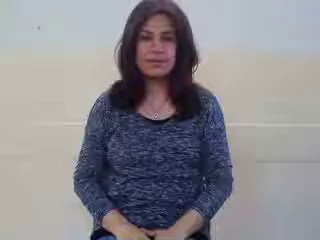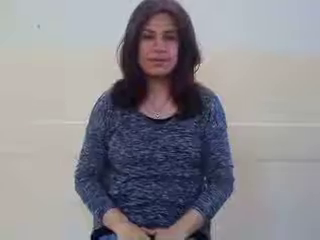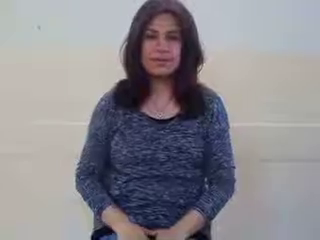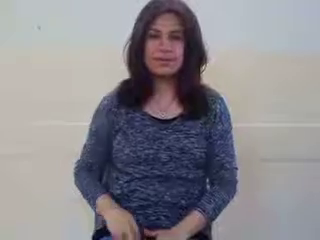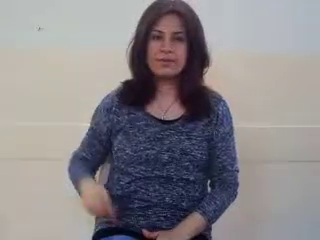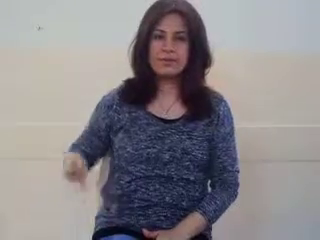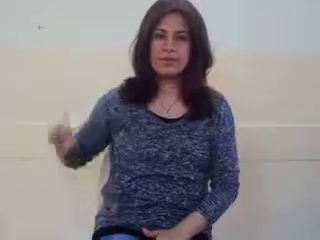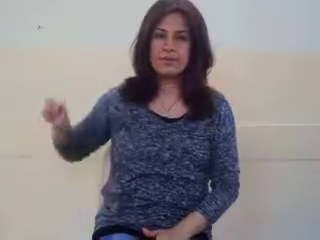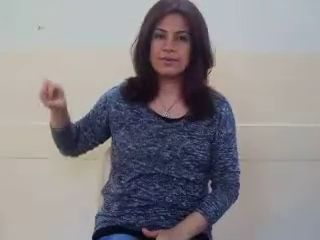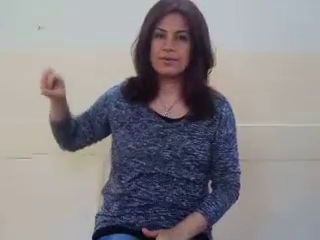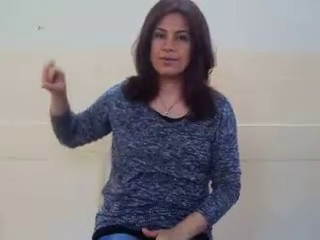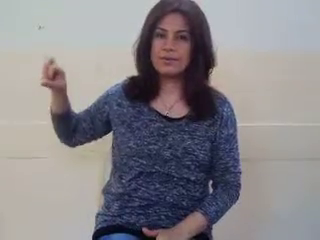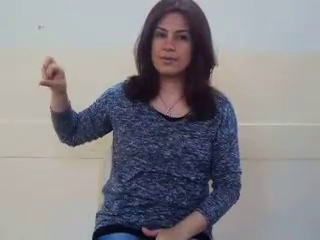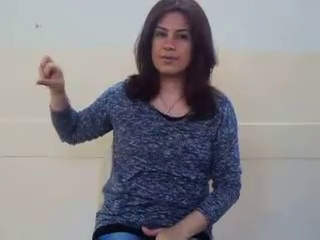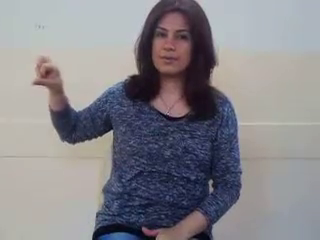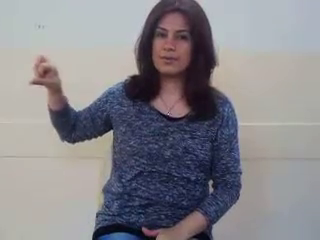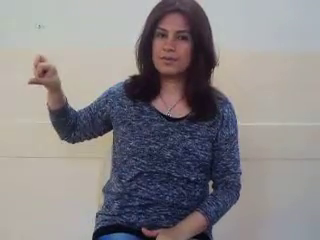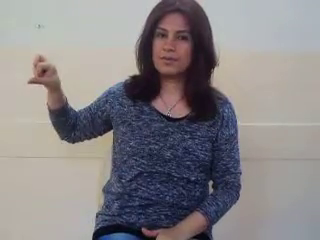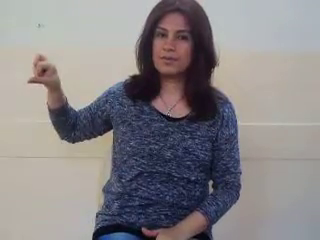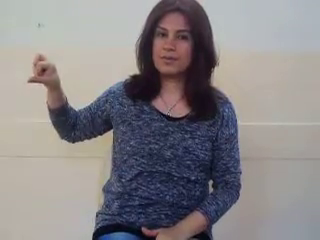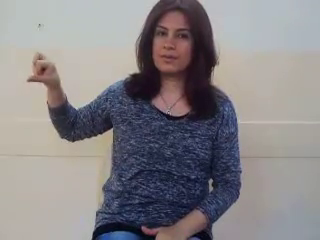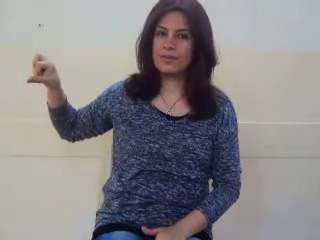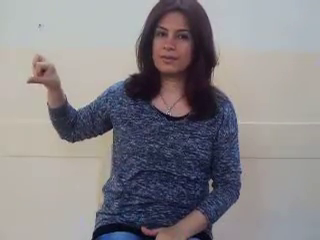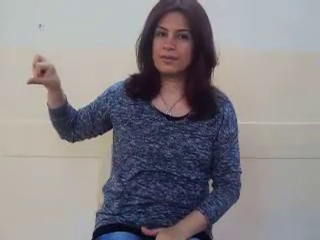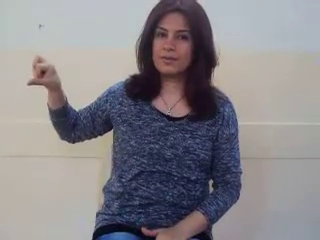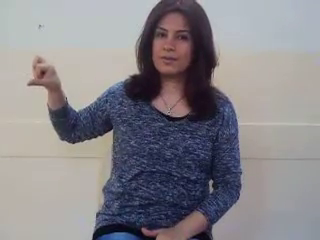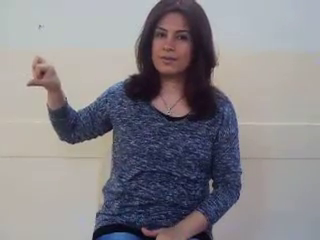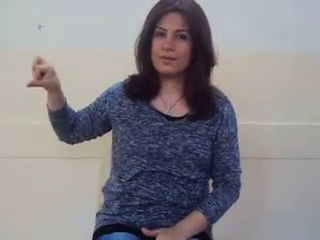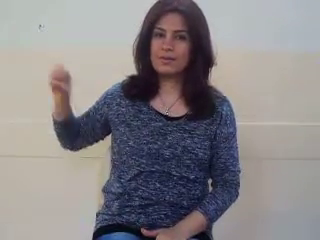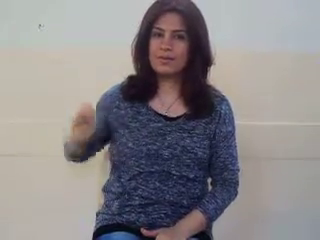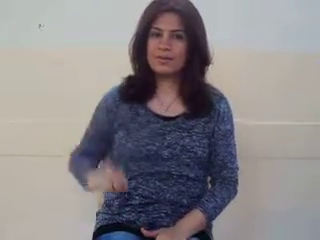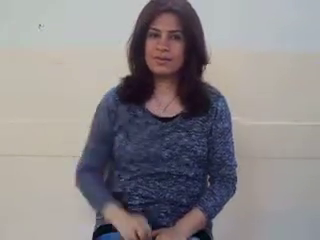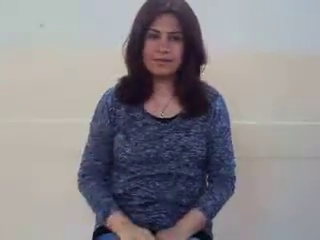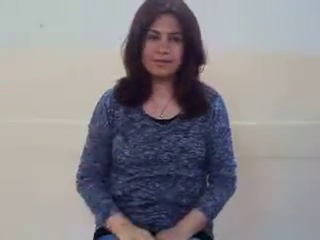letterkurdish32wo